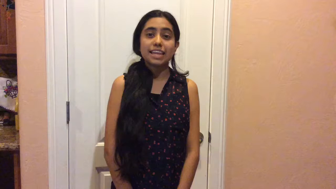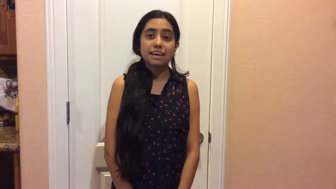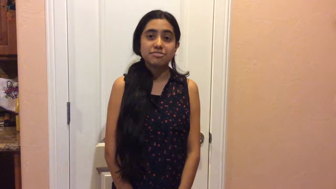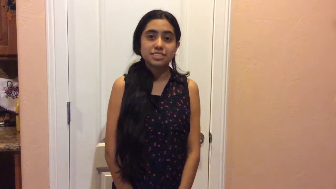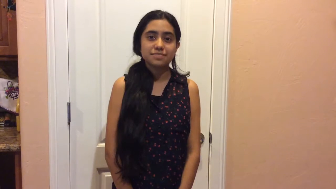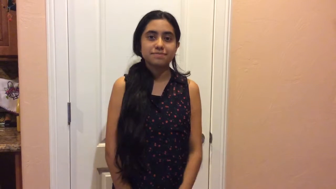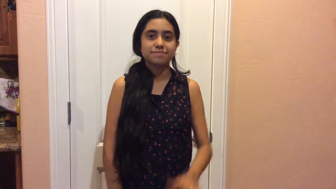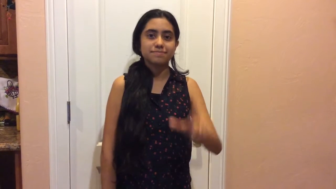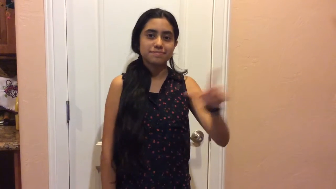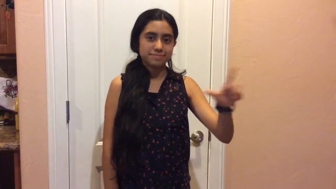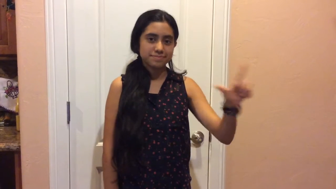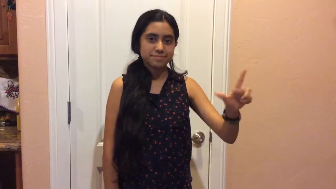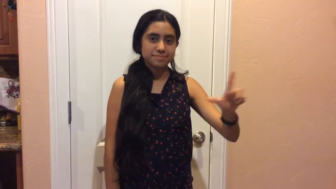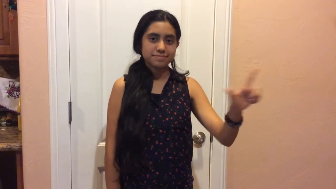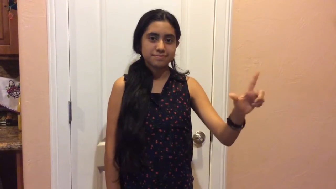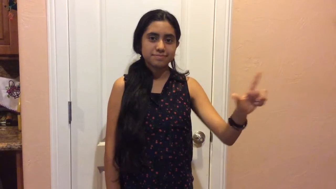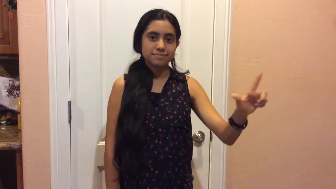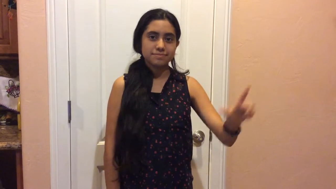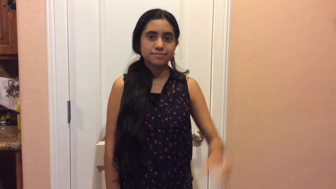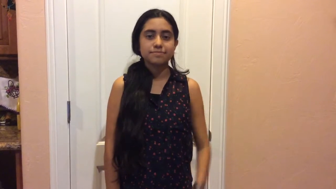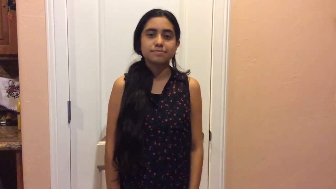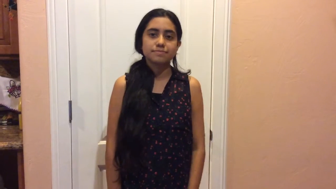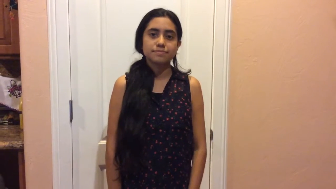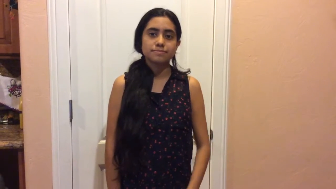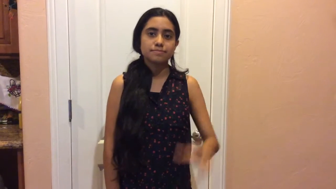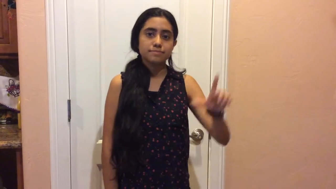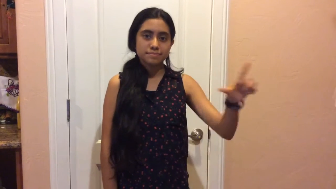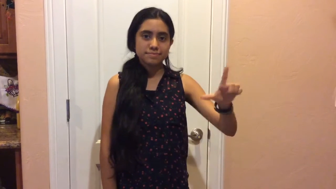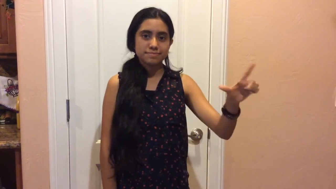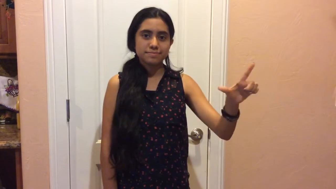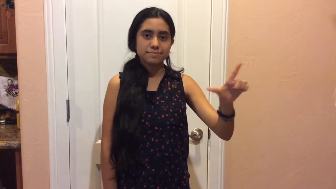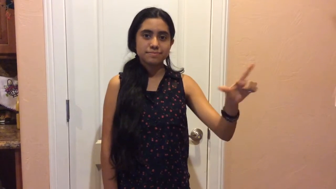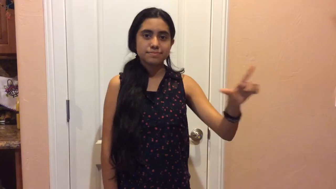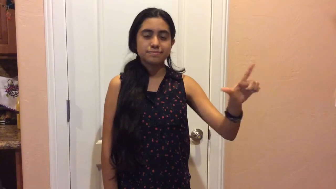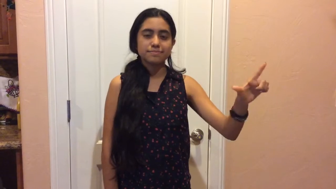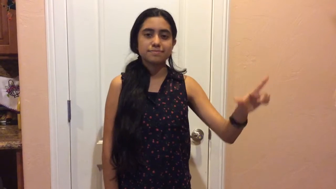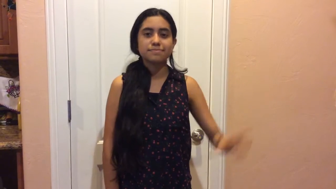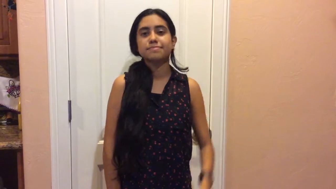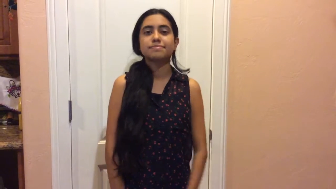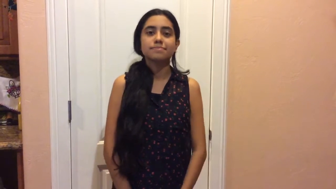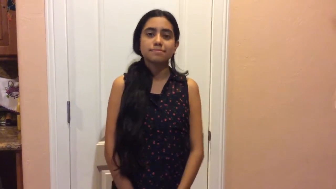Left